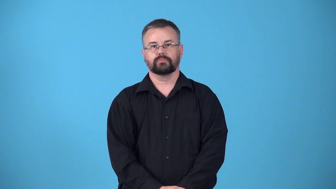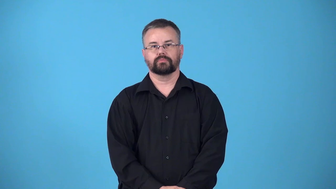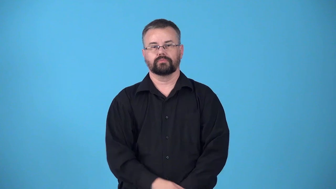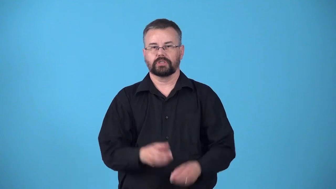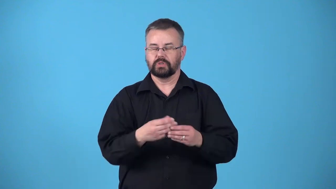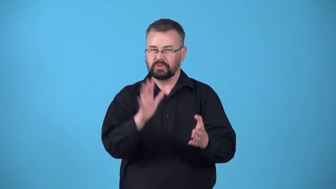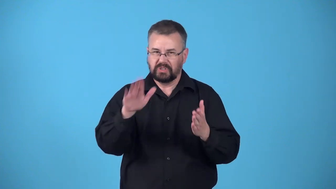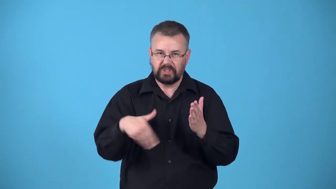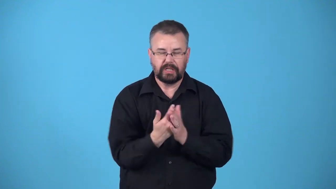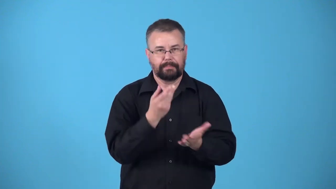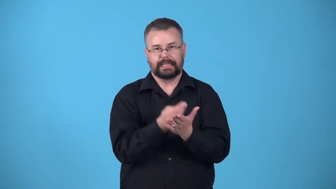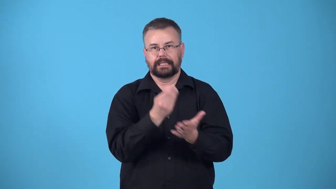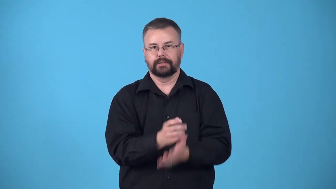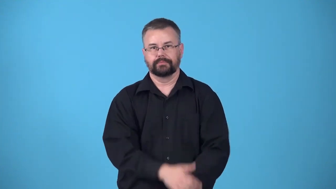get cleaned out